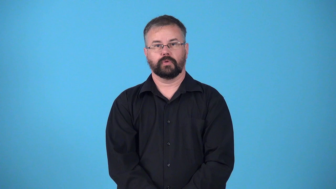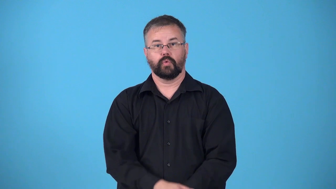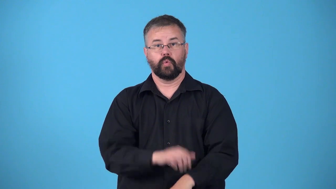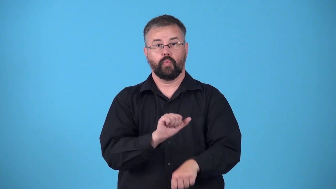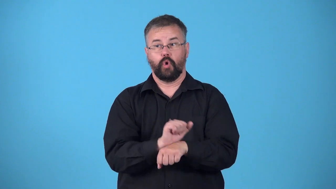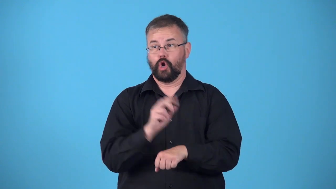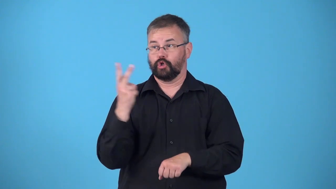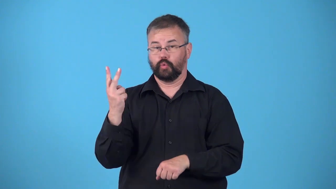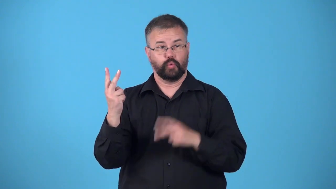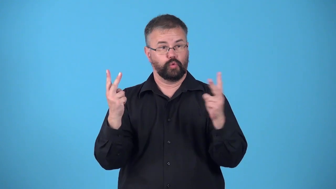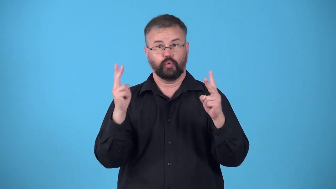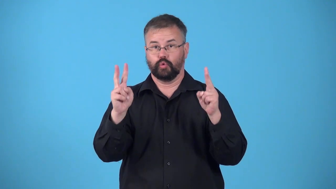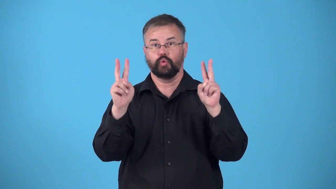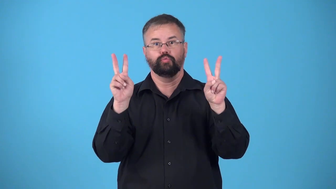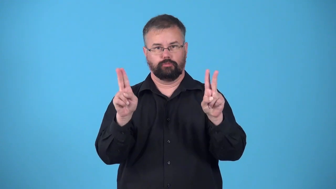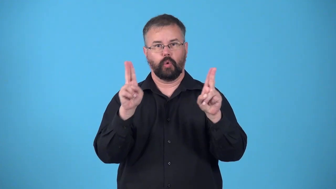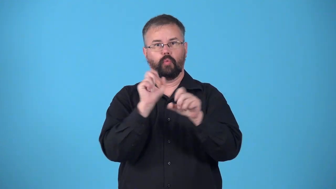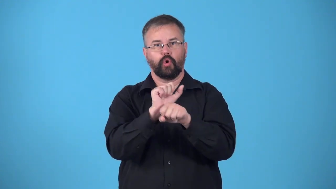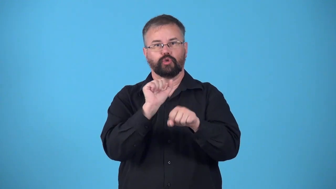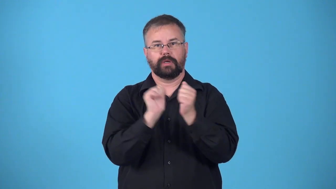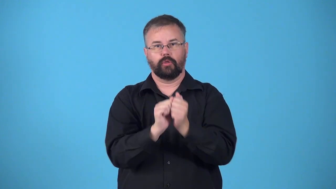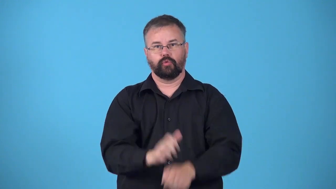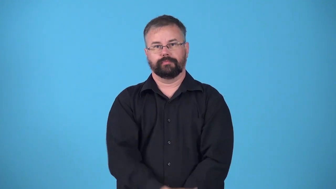double up